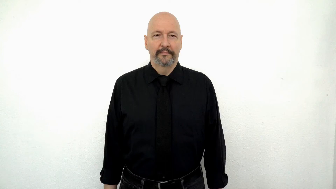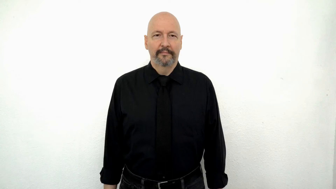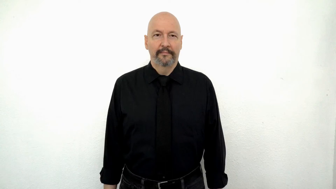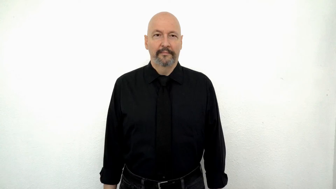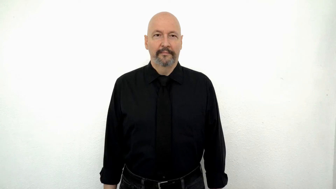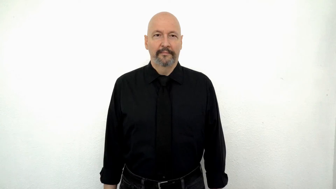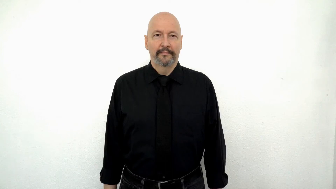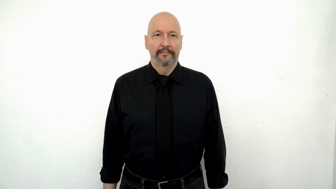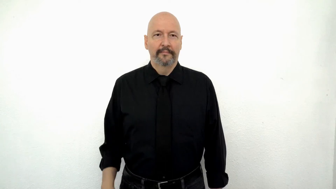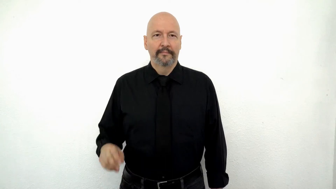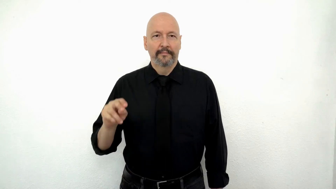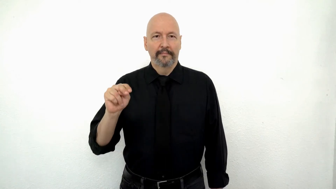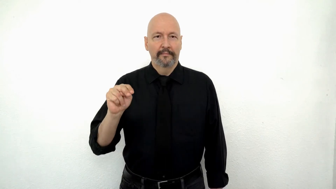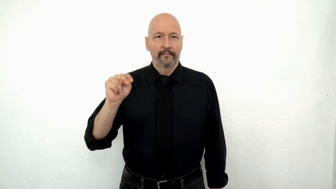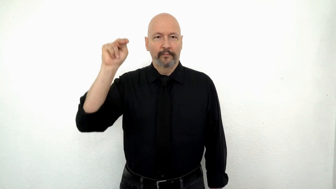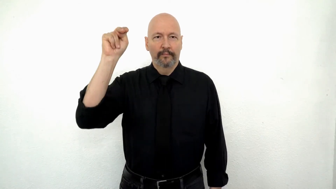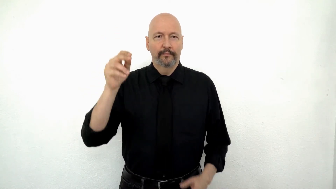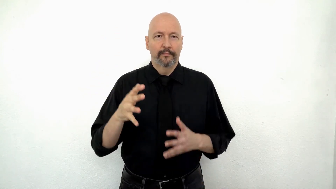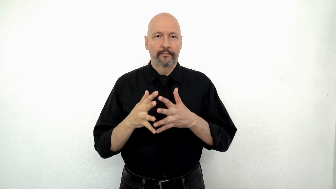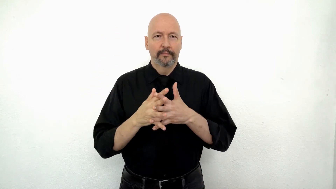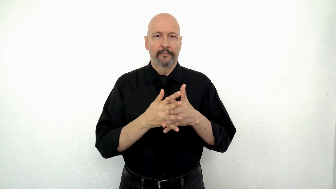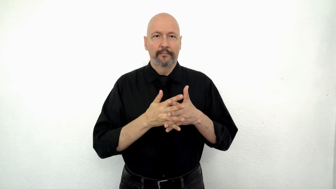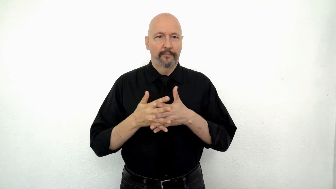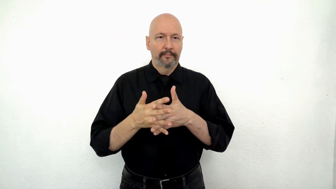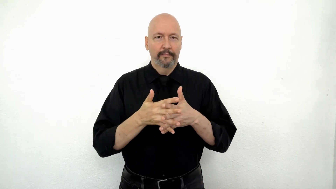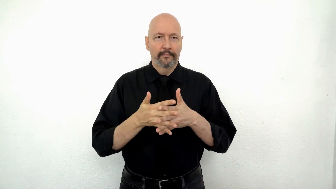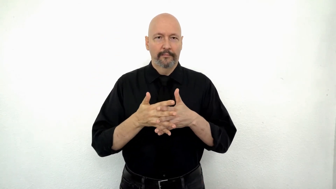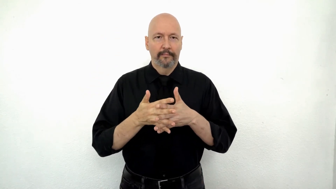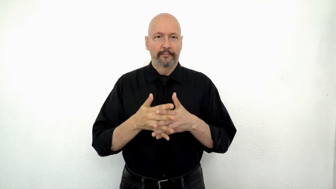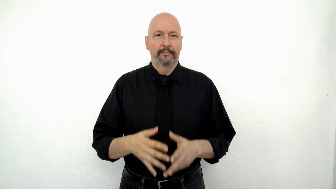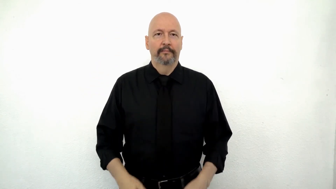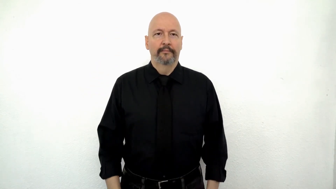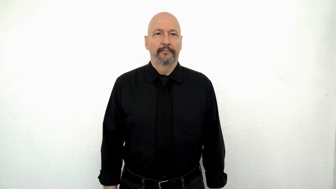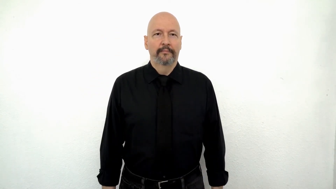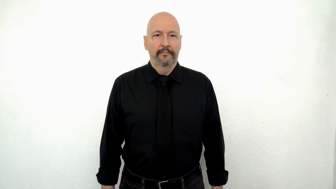NORTH AMERICA [NORTH + AMERICA]